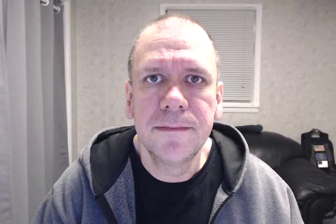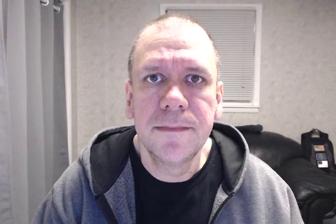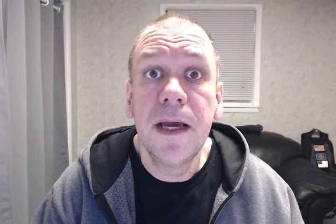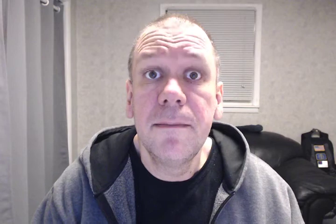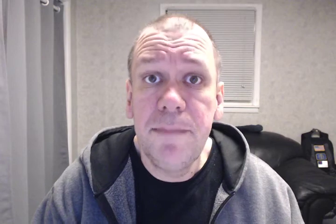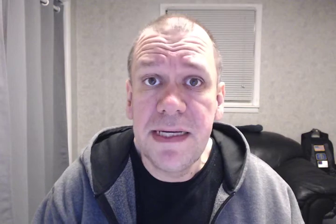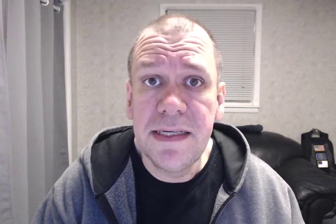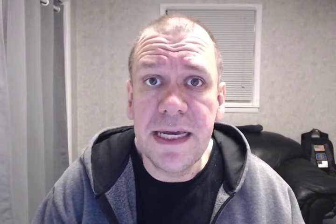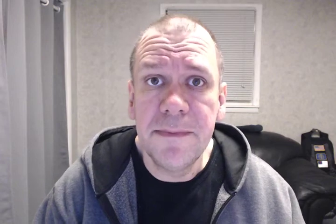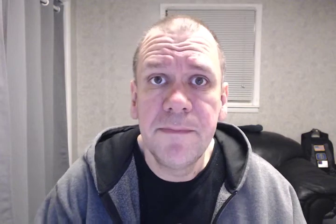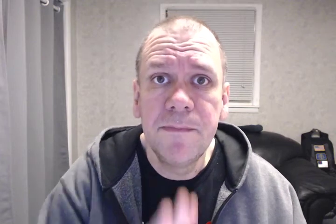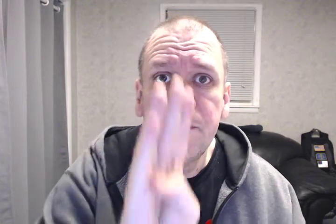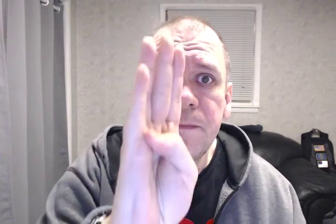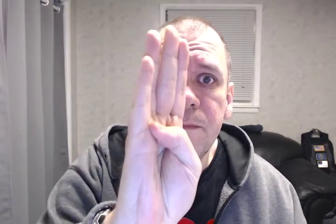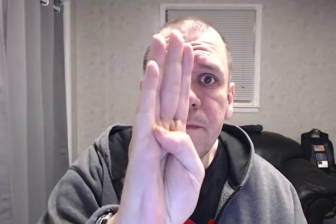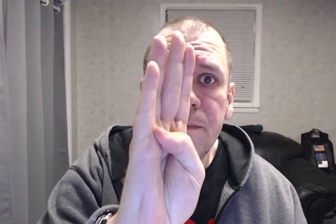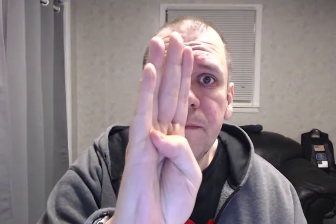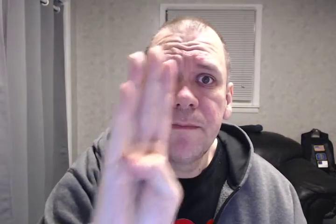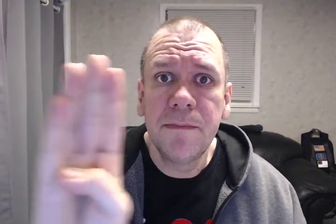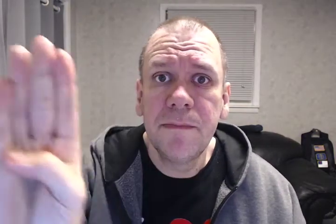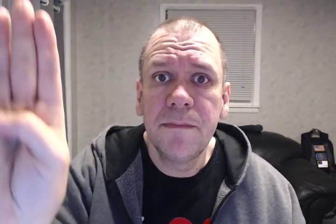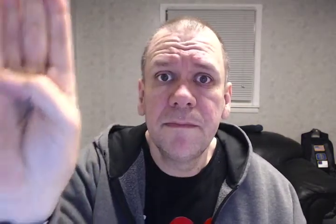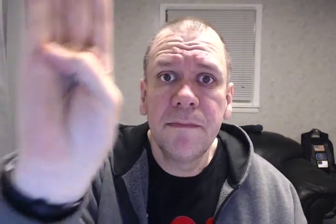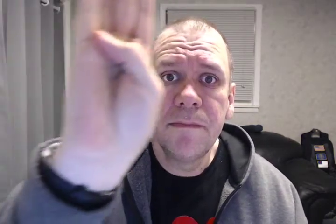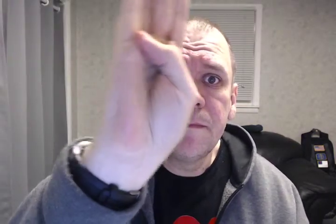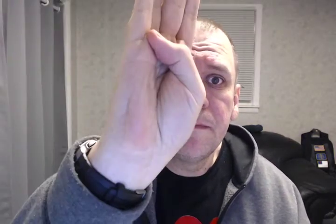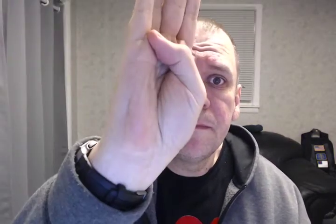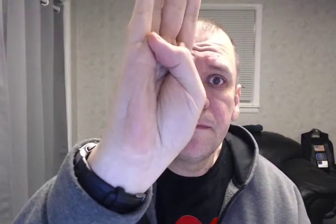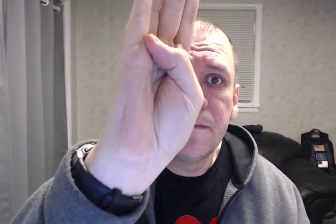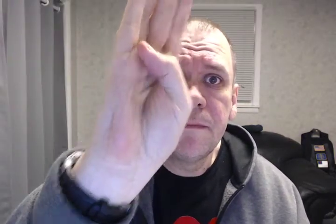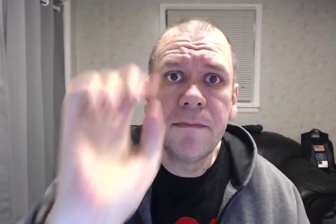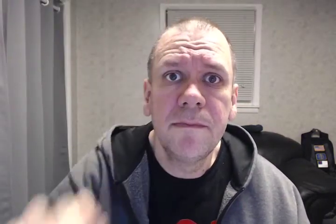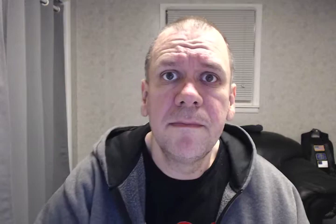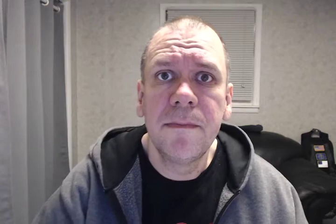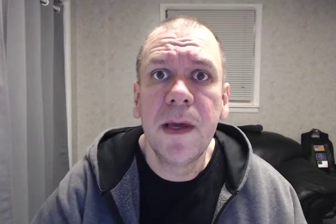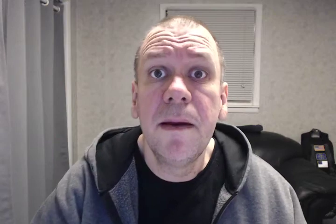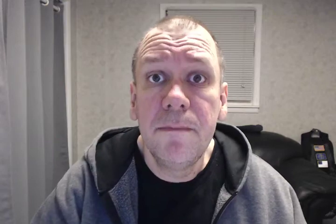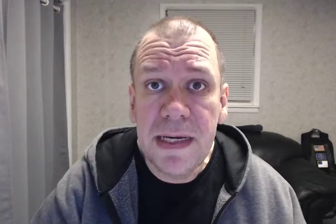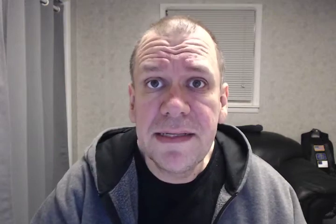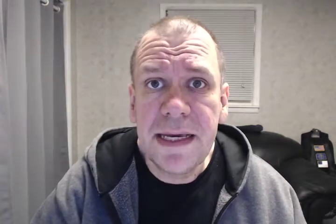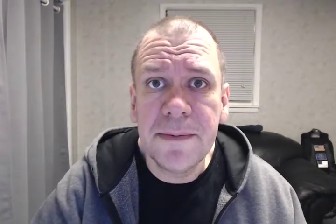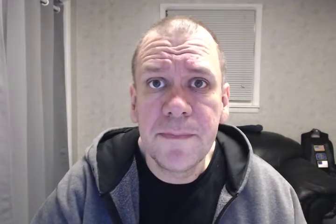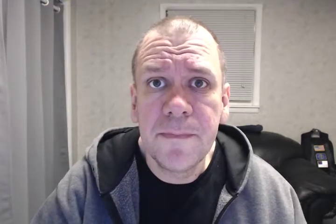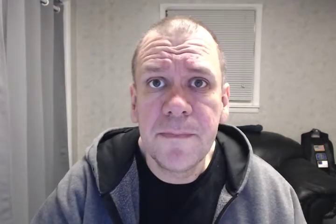B.C.